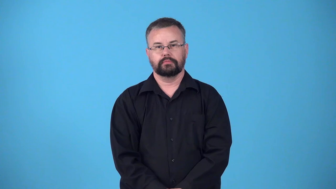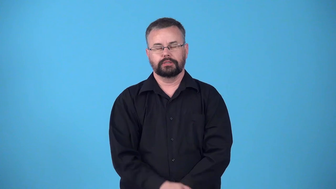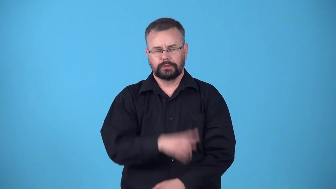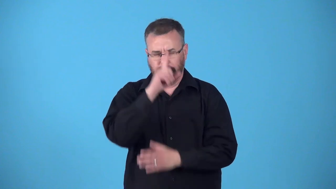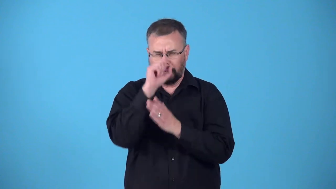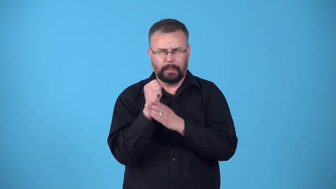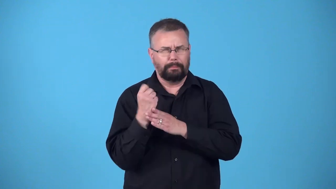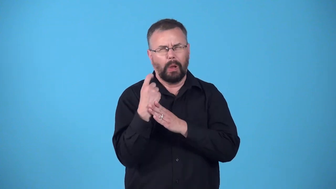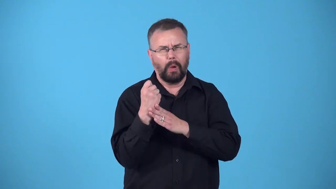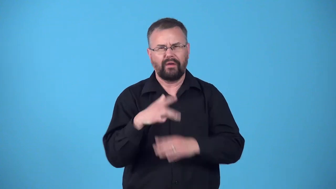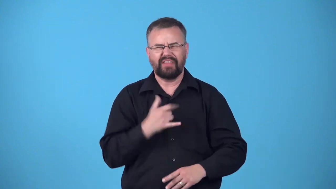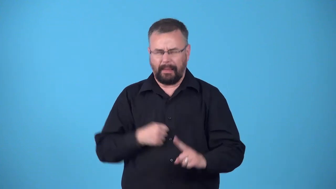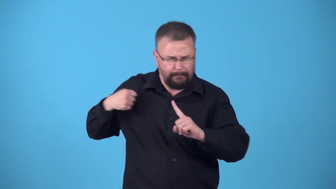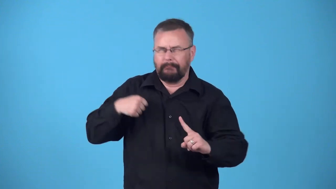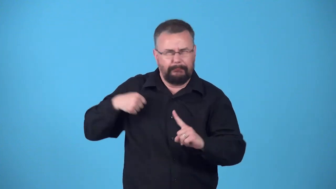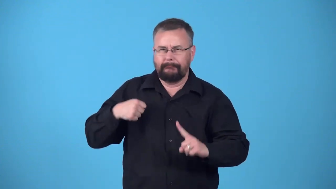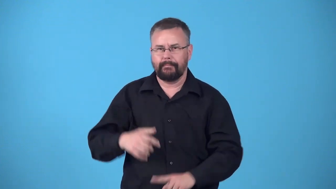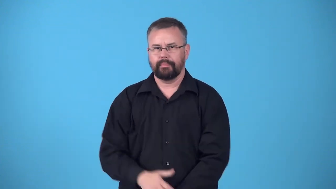go postal